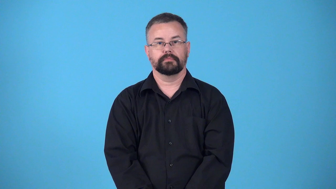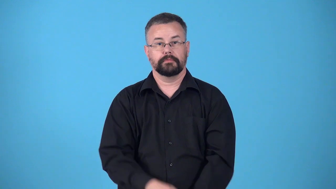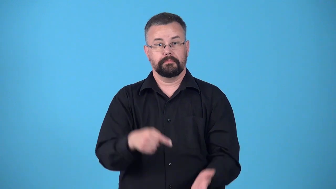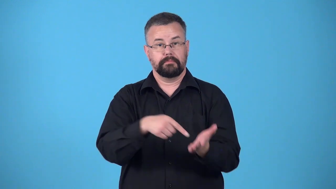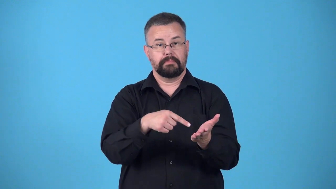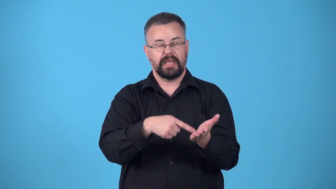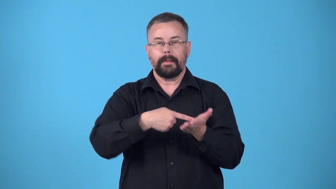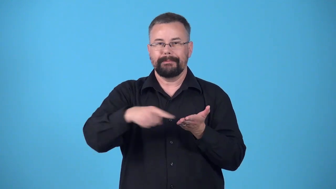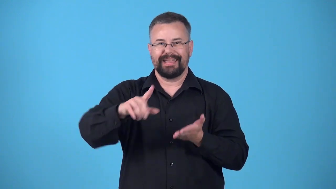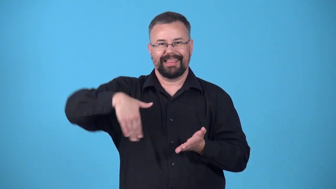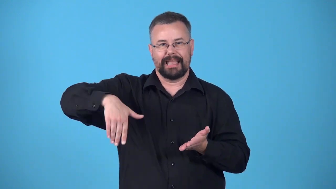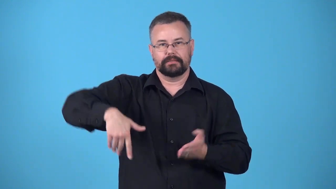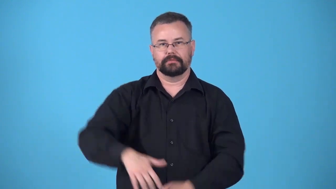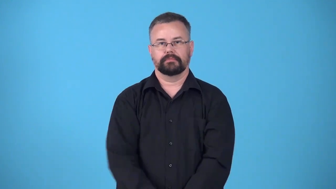delinquent